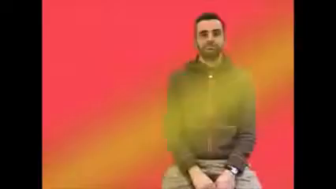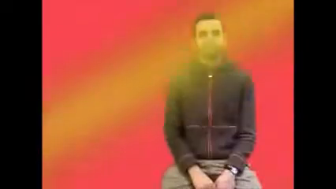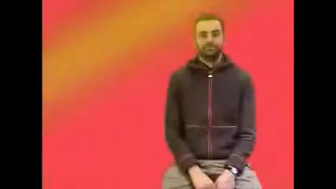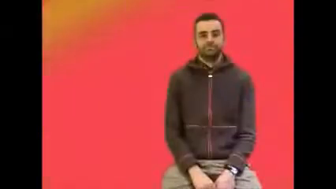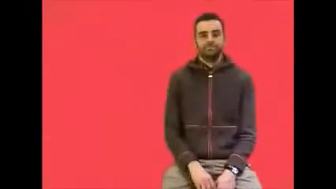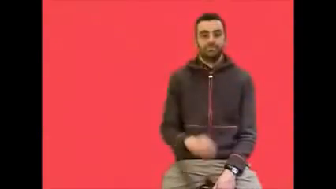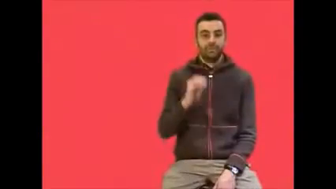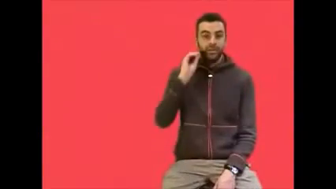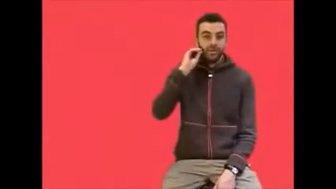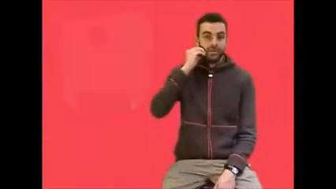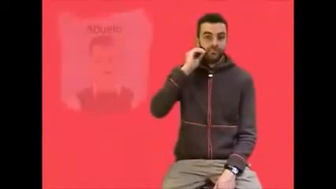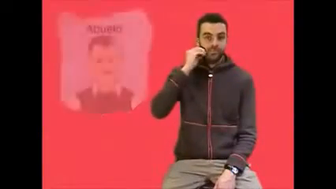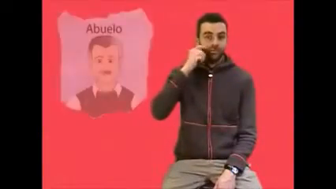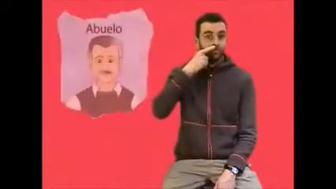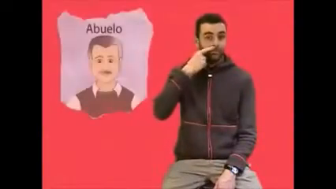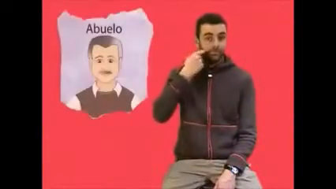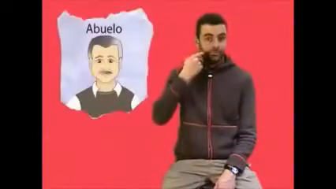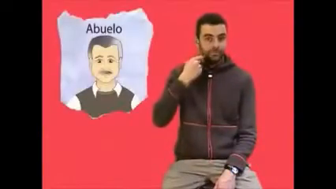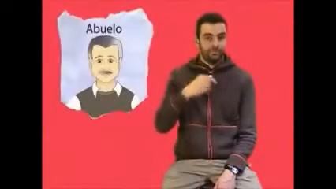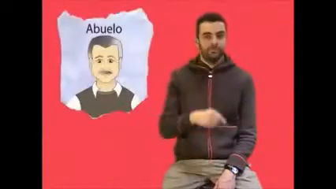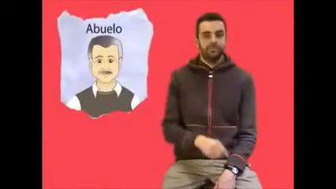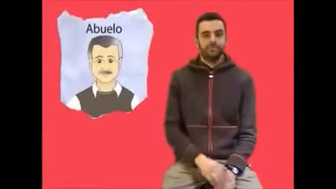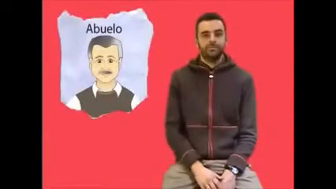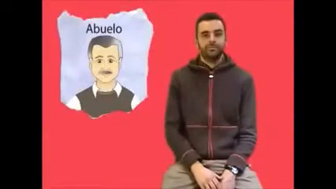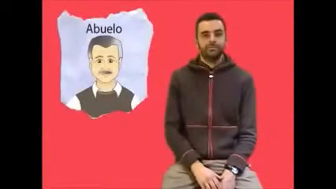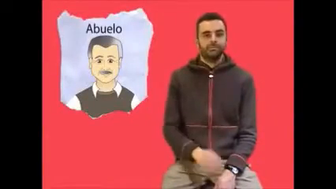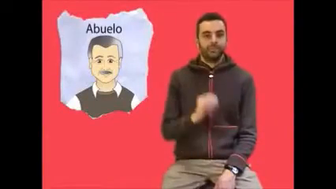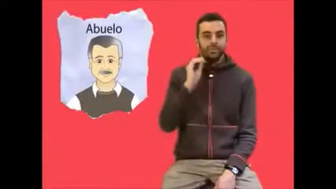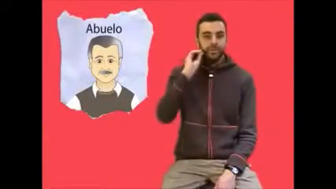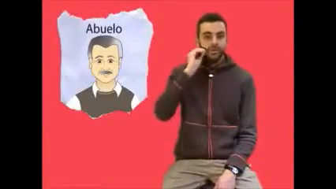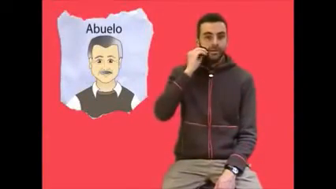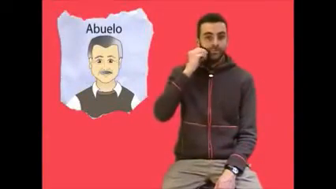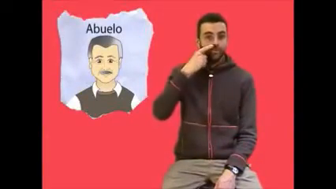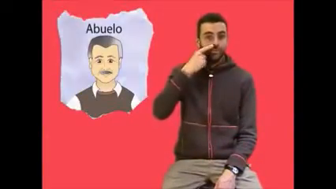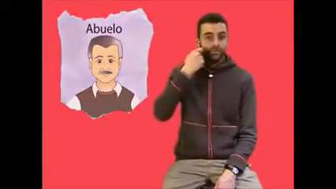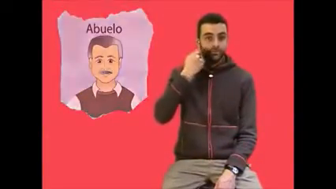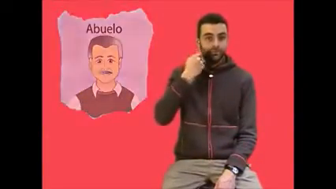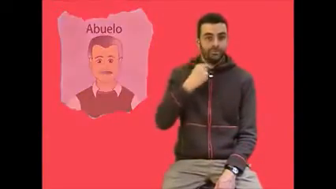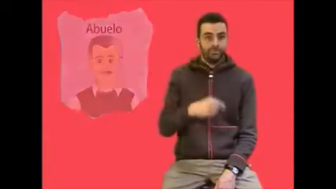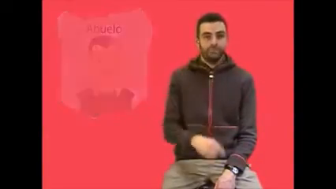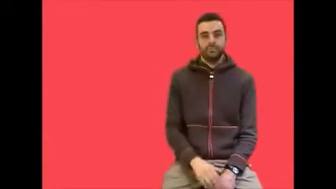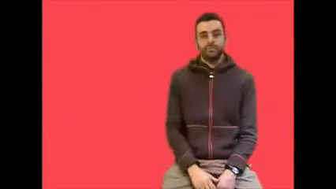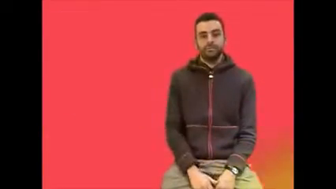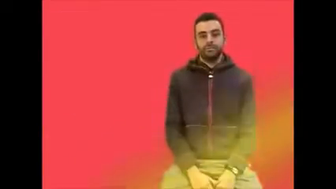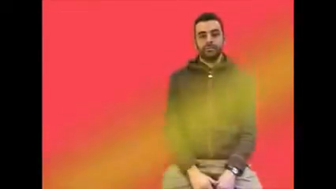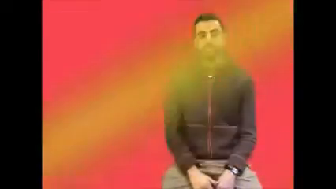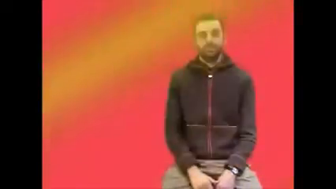Grandfather